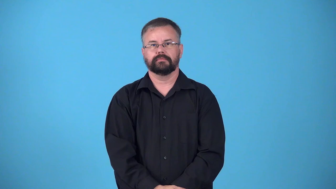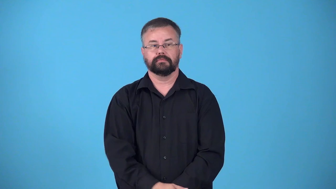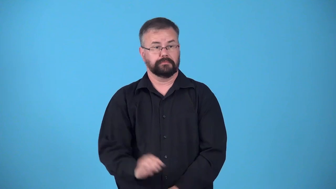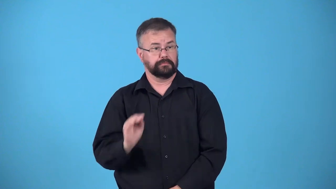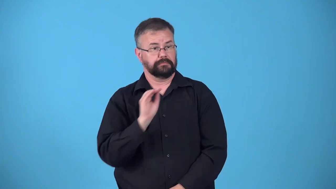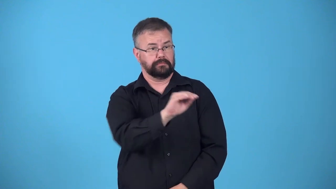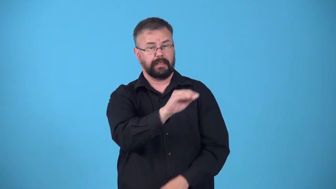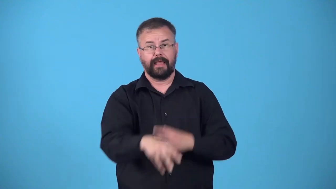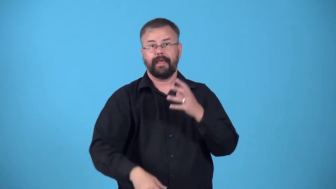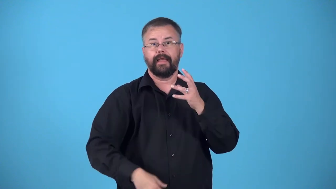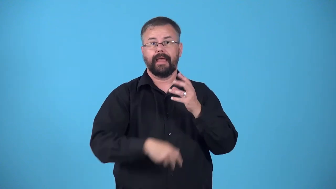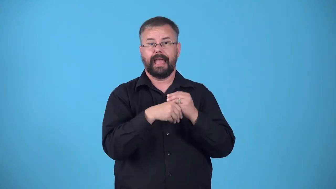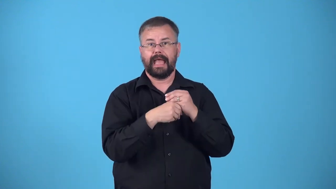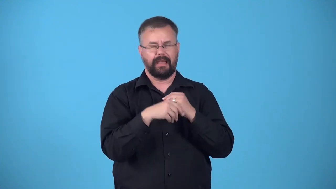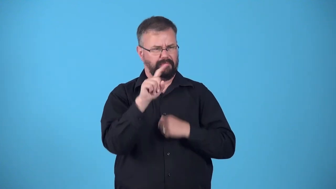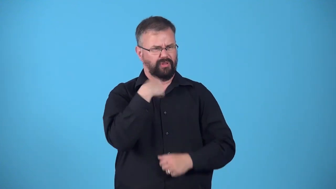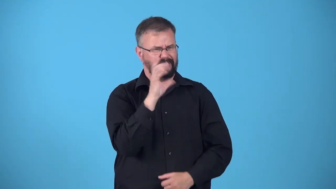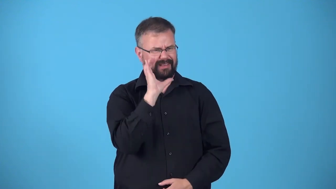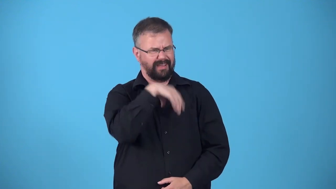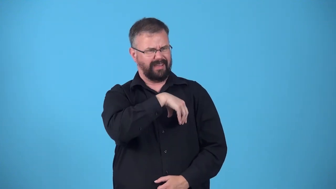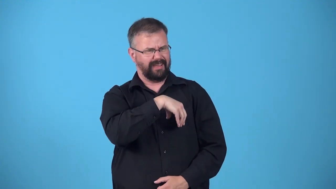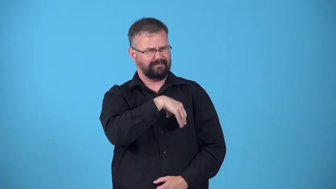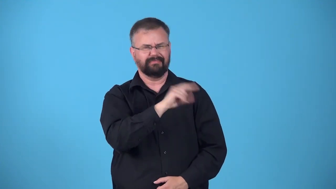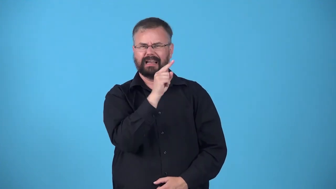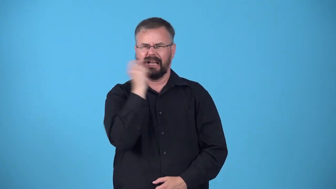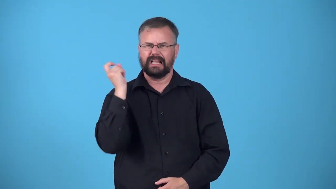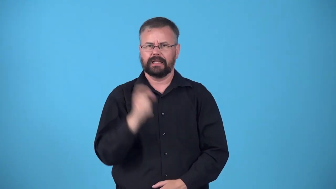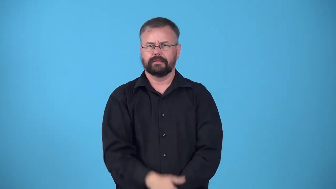excrescence